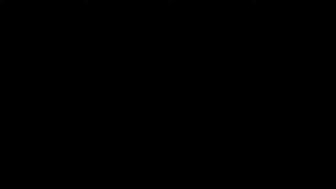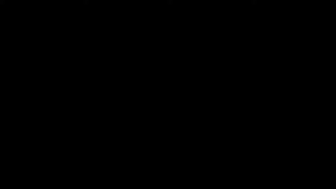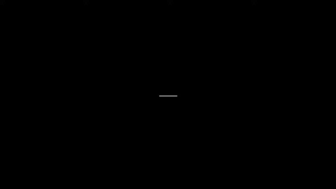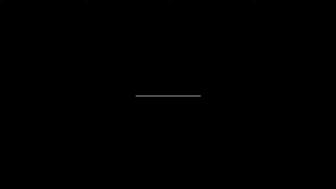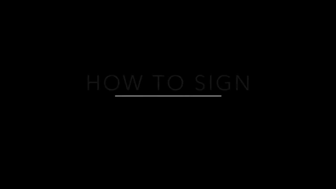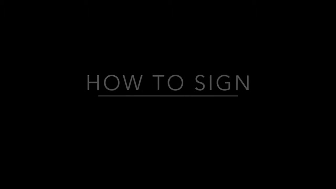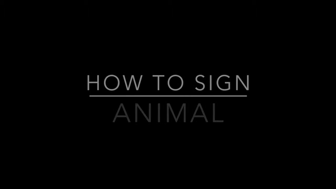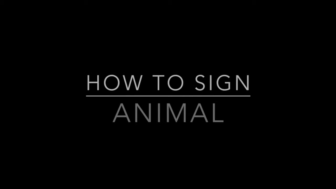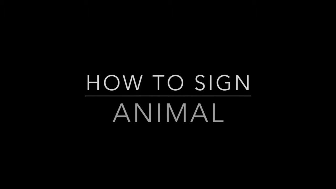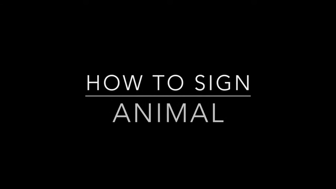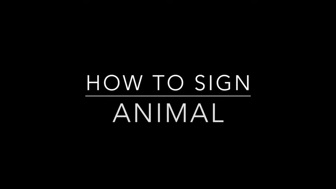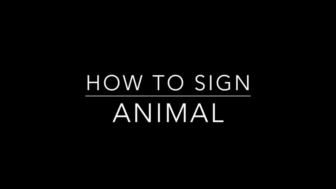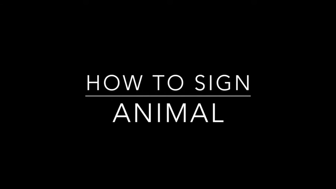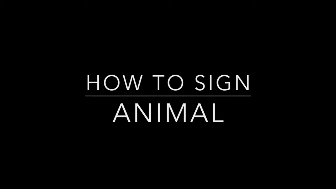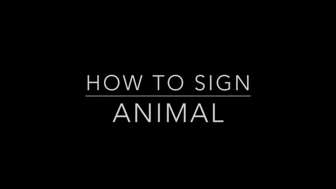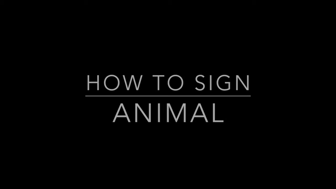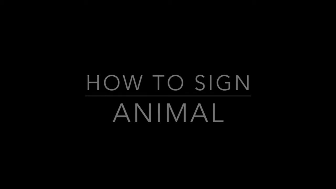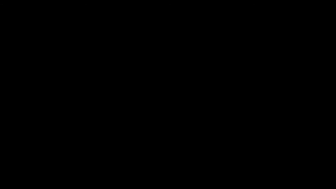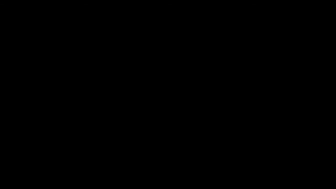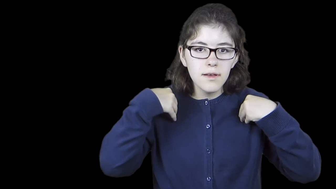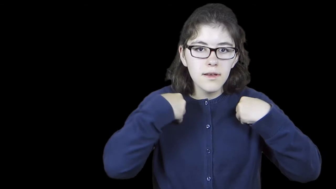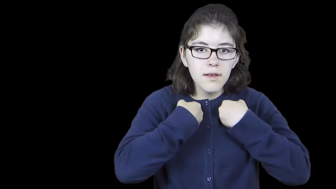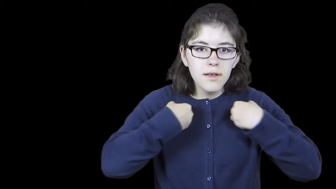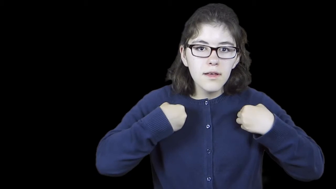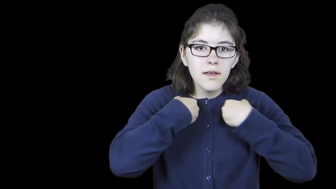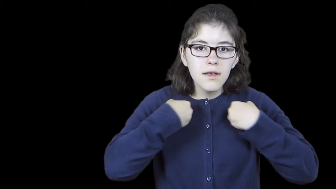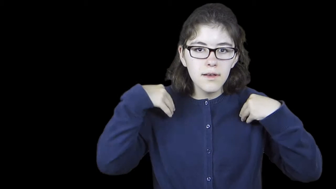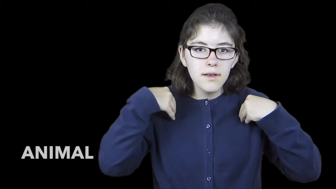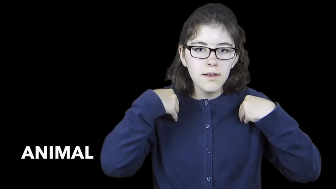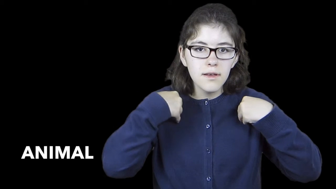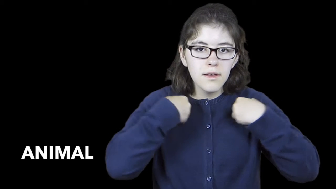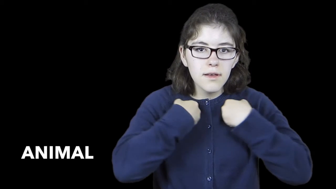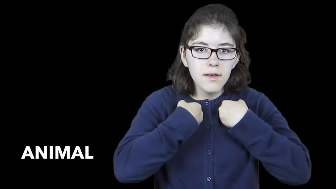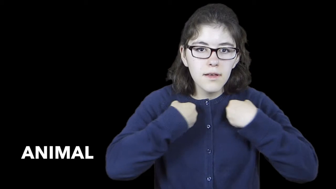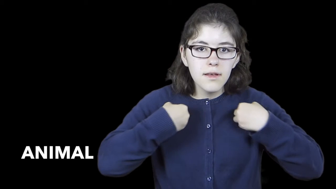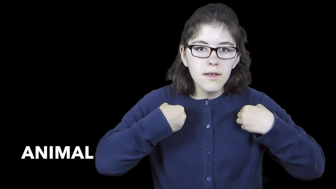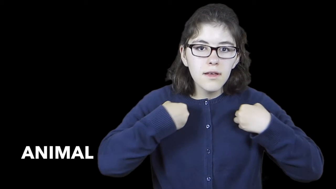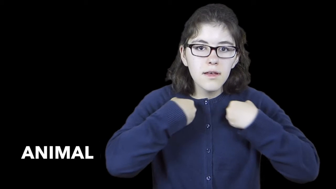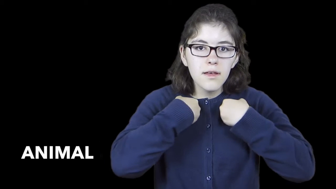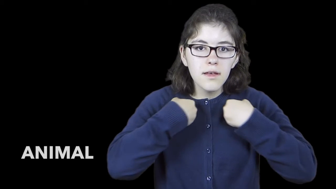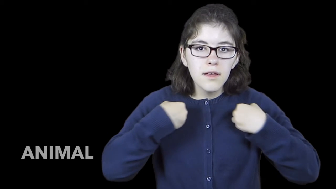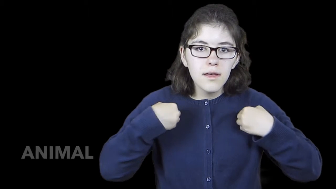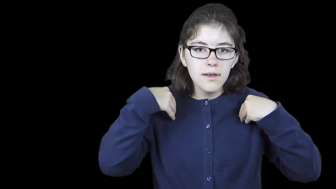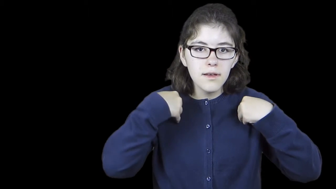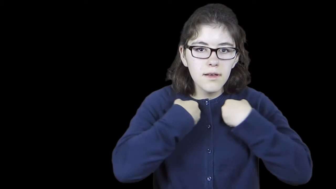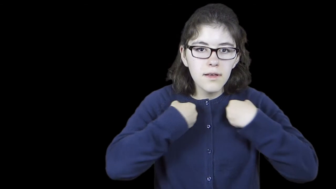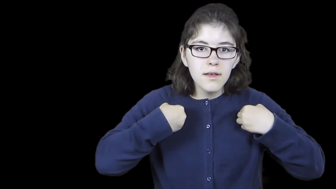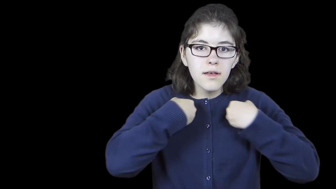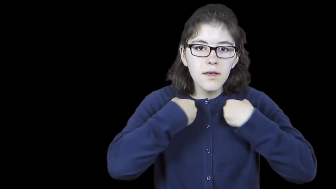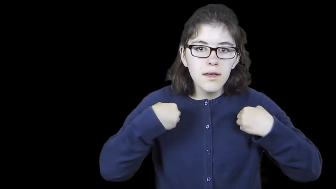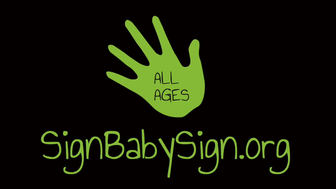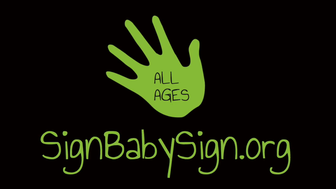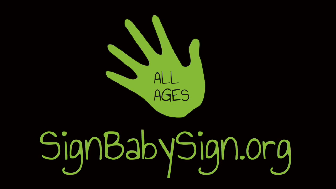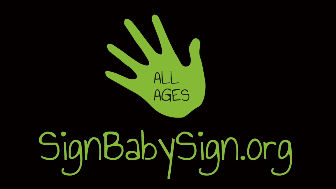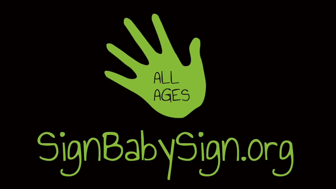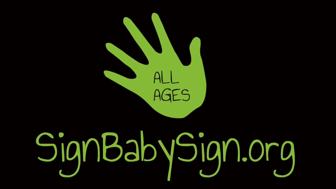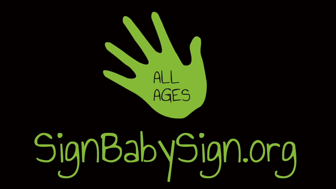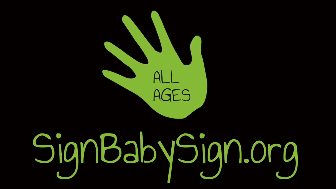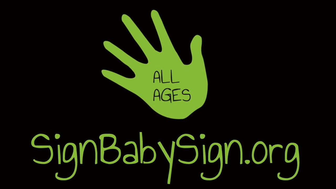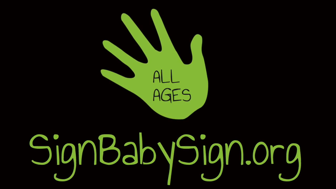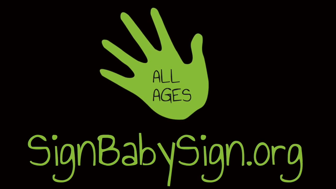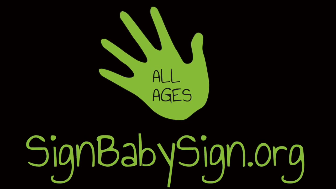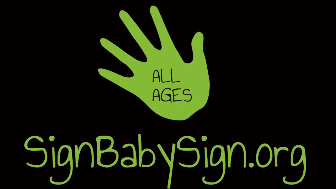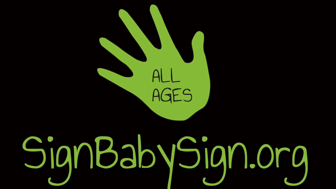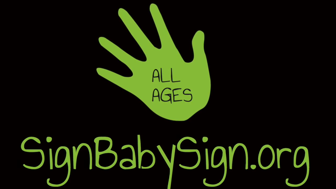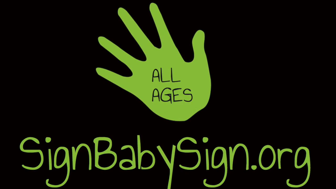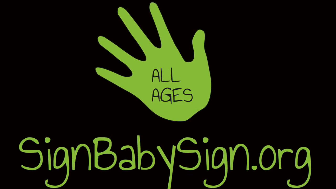Animal